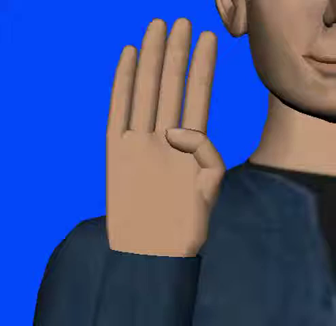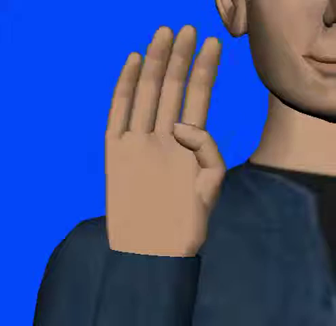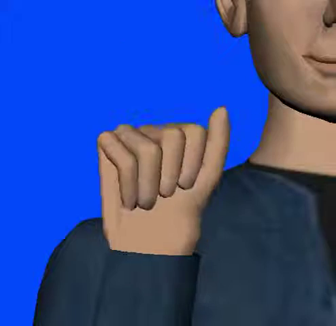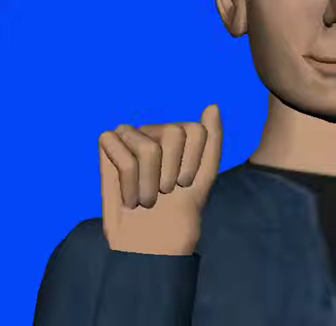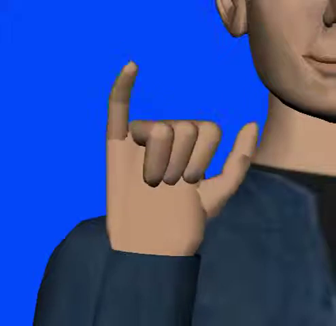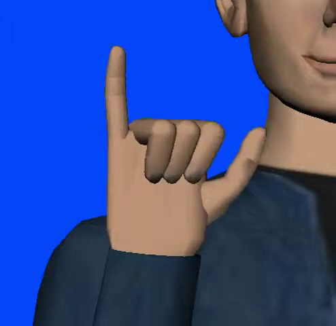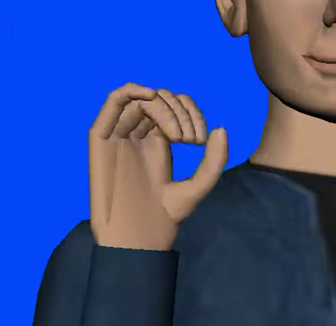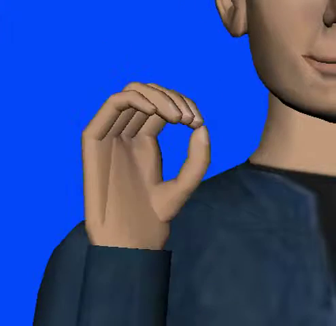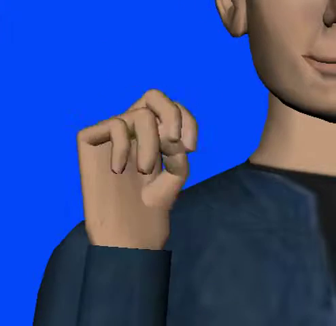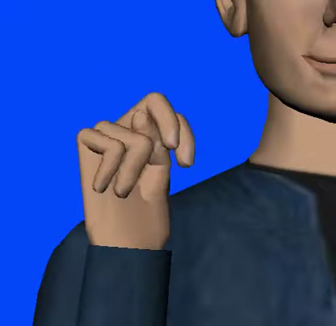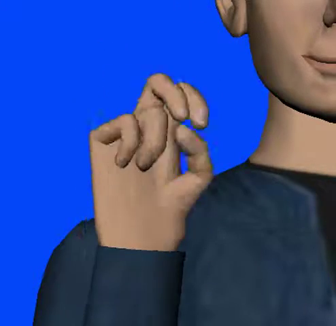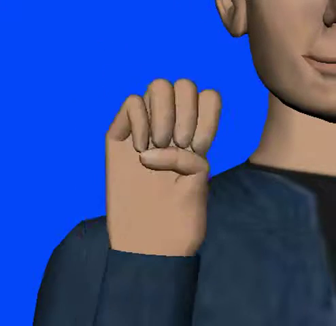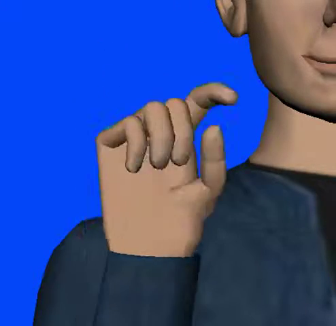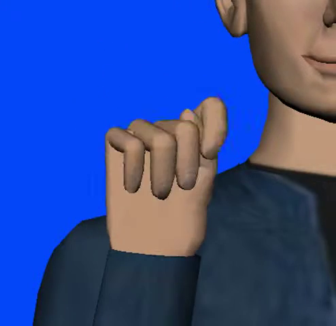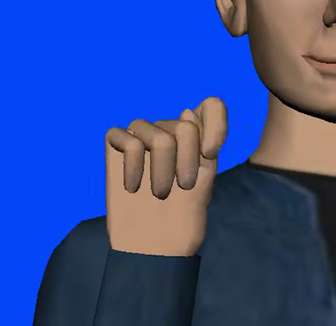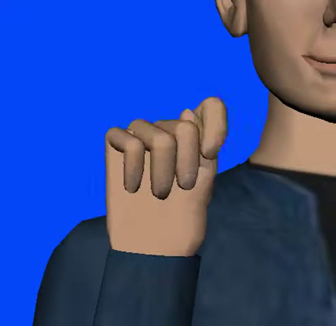bayonet-noun